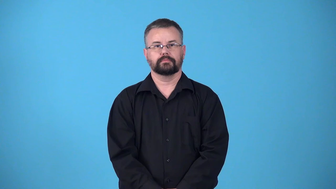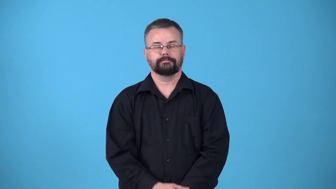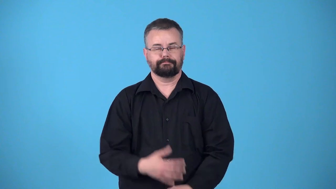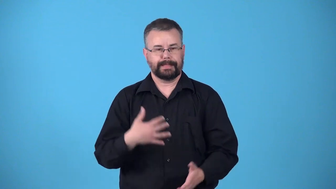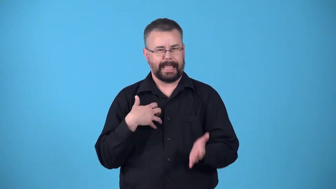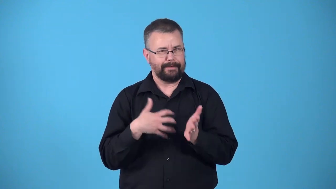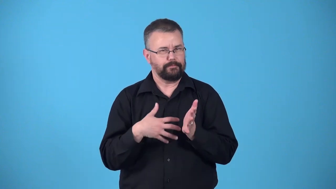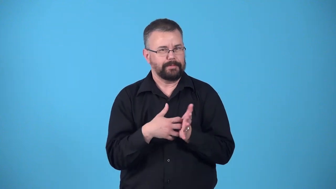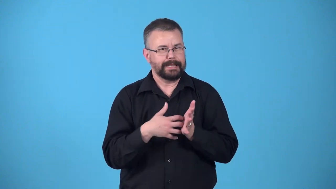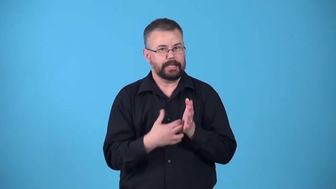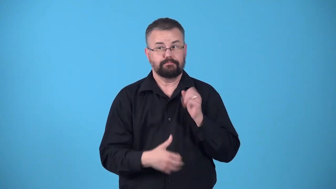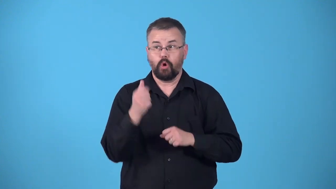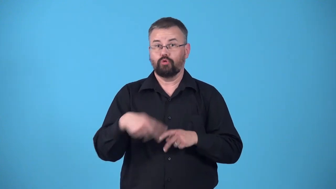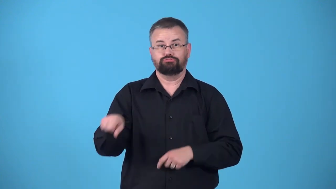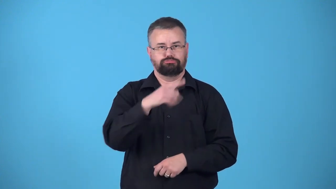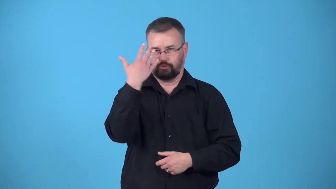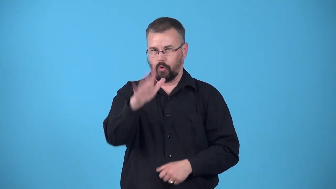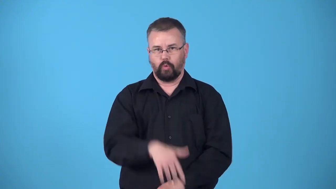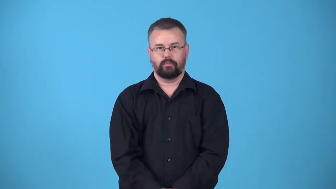feet of clay